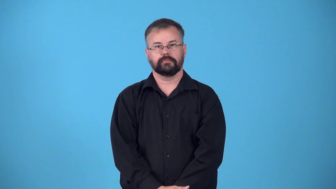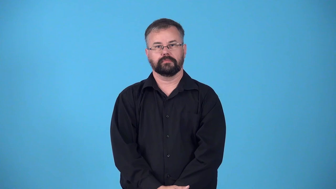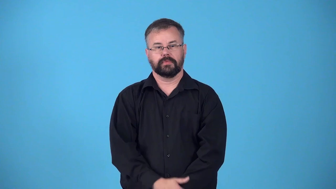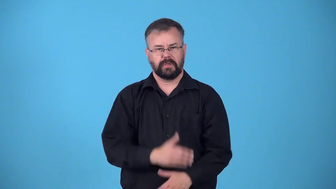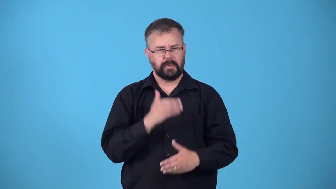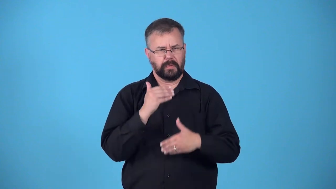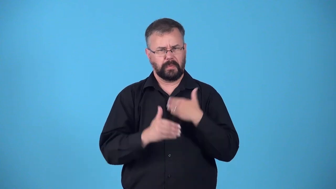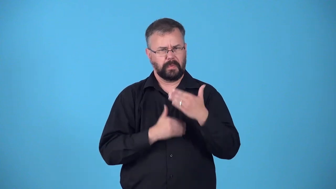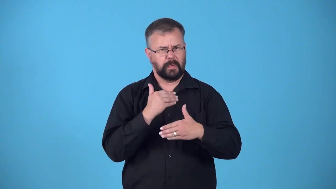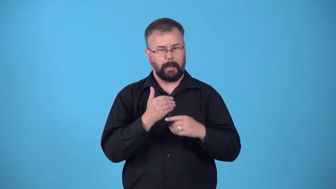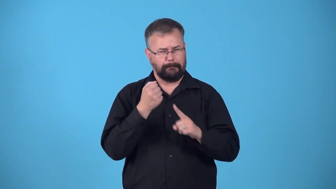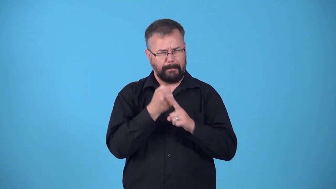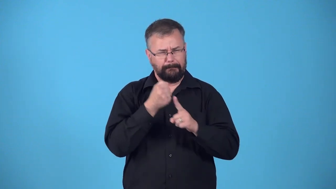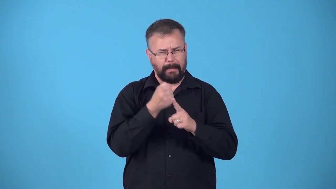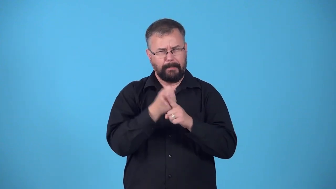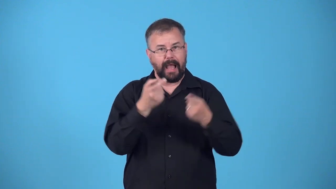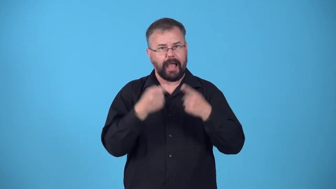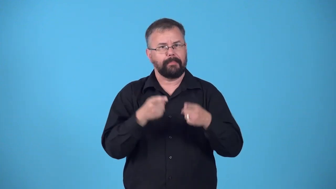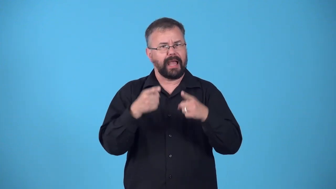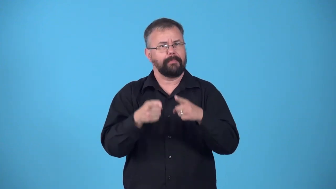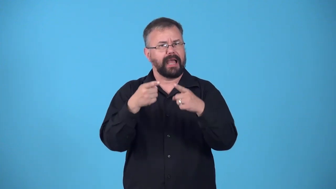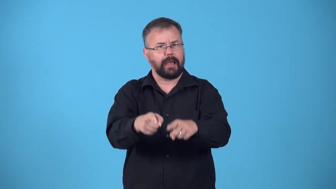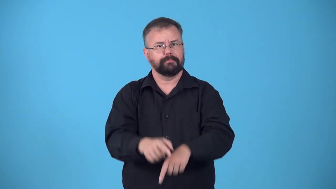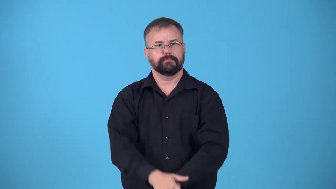flurry